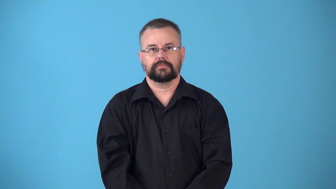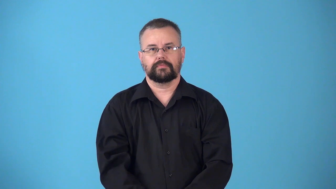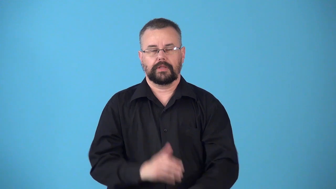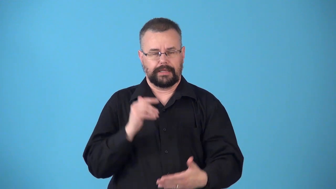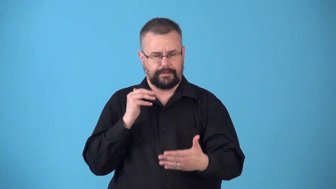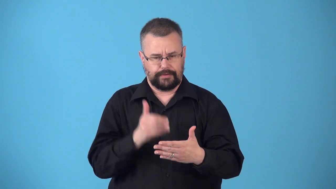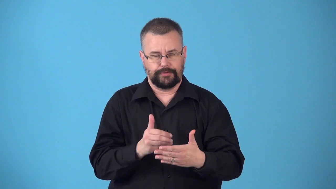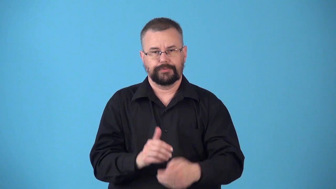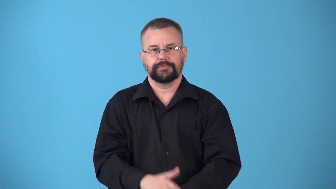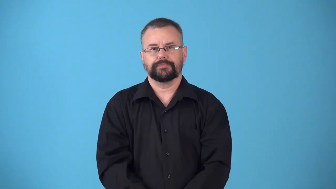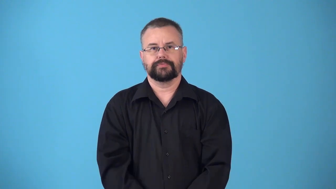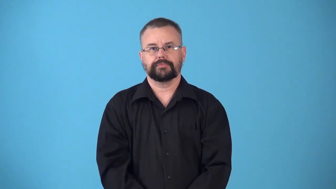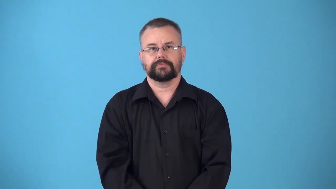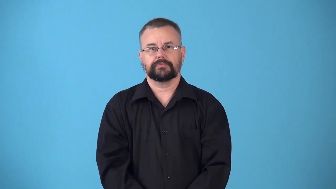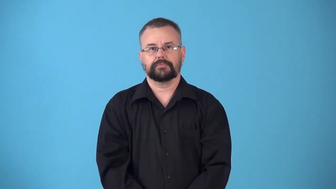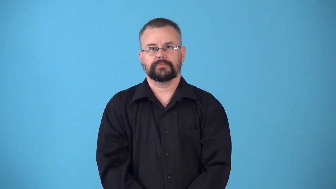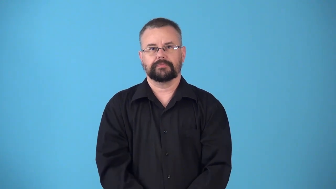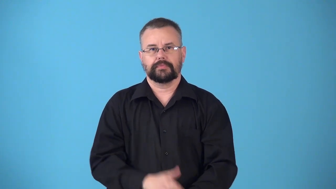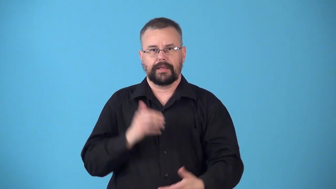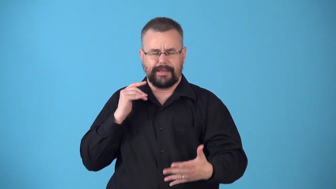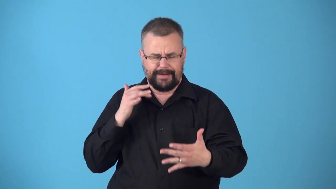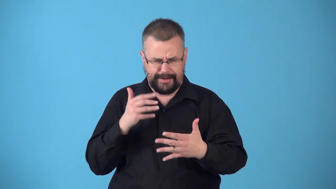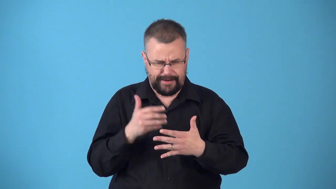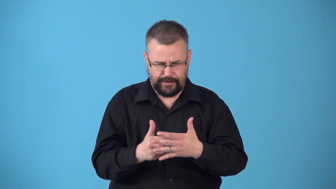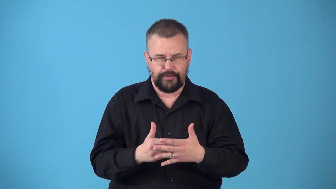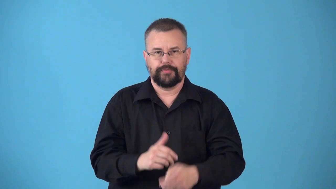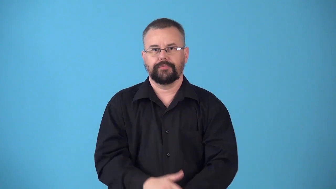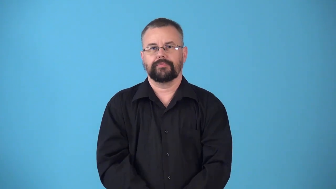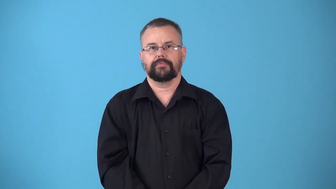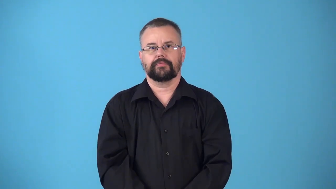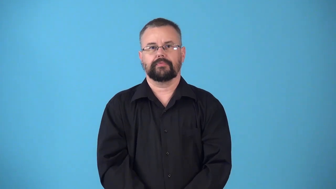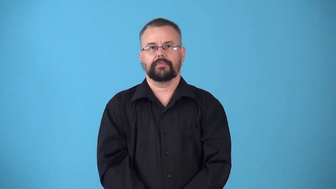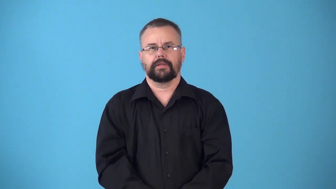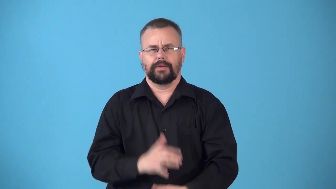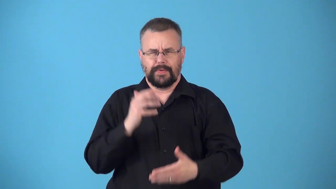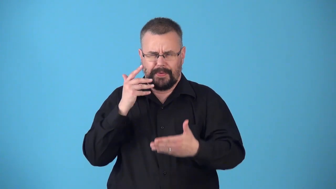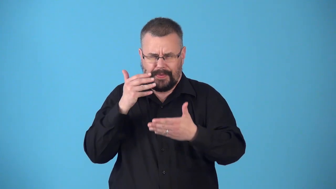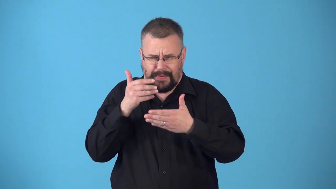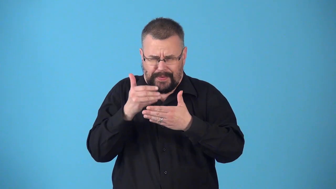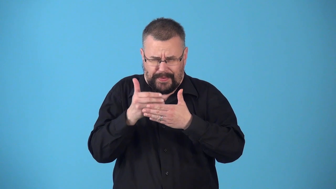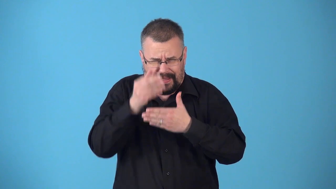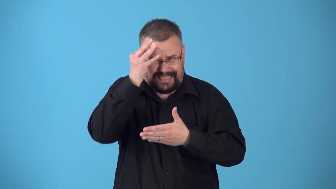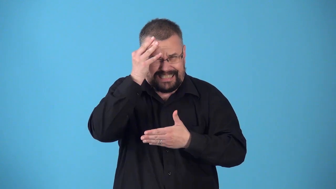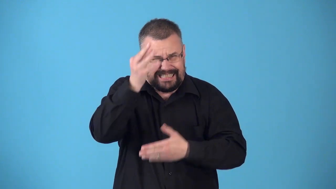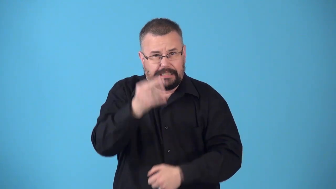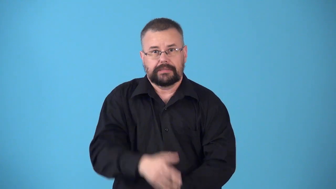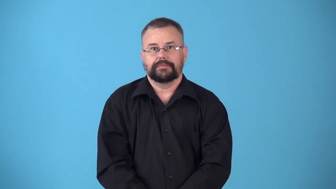near,nearer,closer,nearest,closest,nigher,nighest